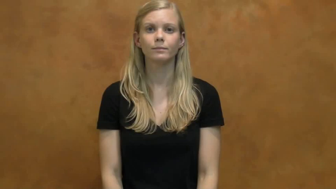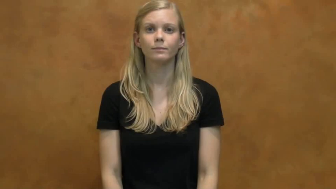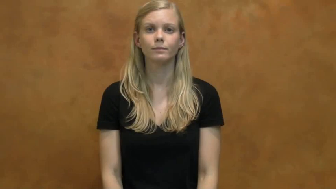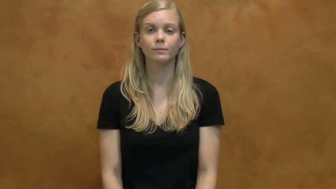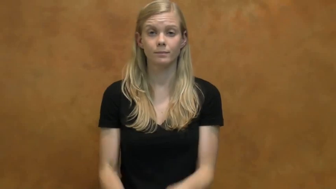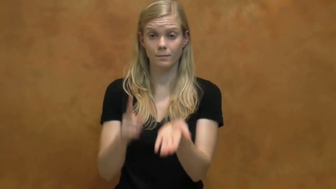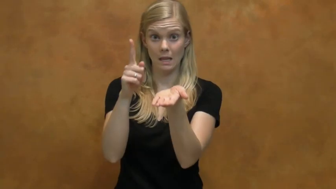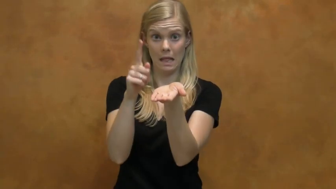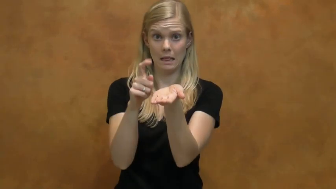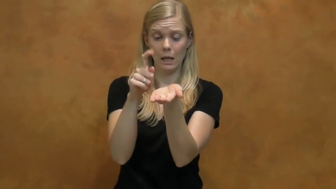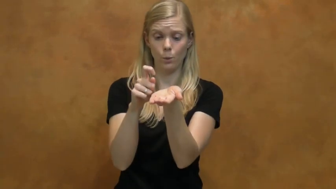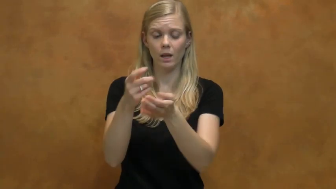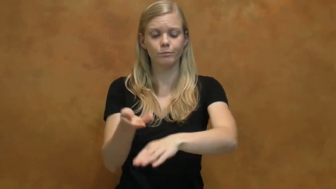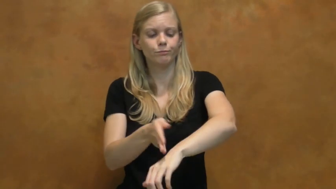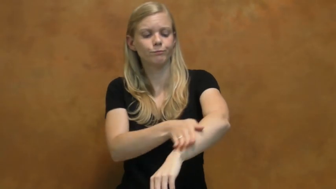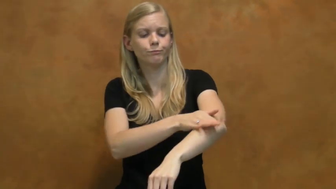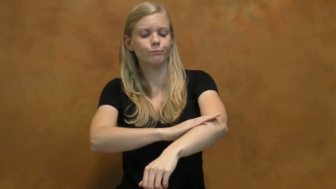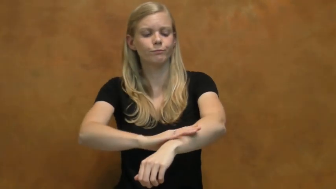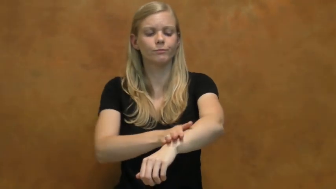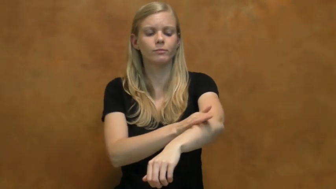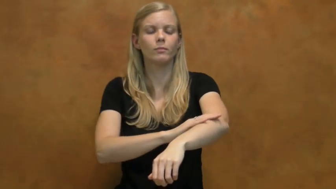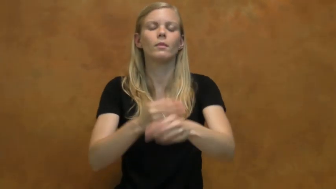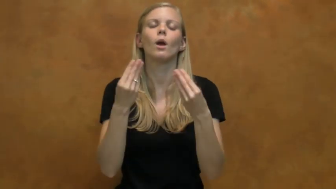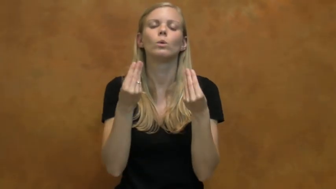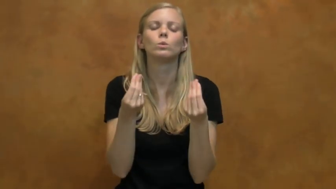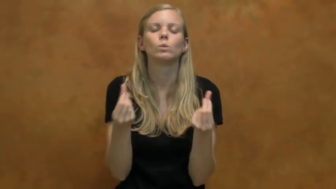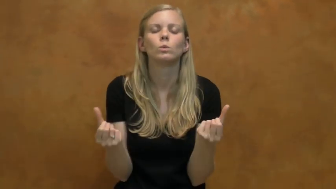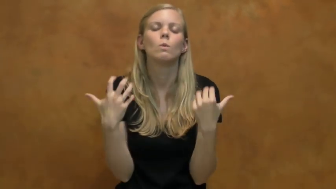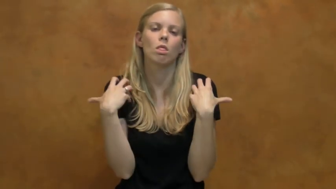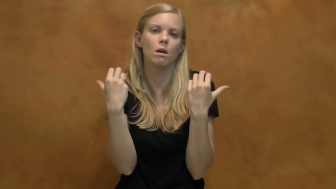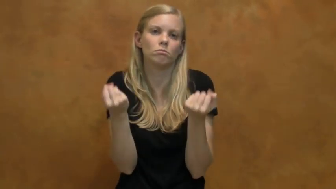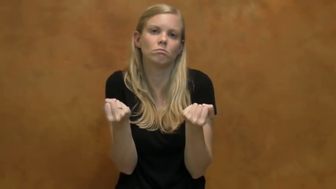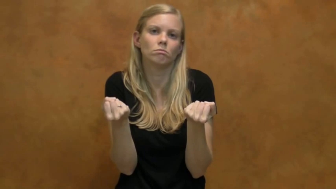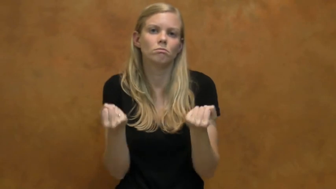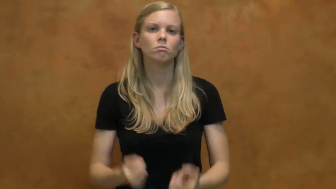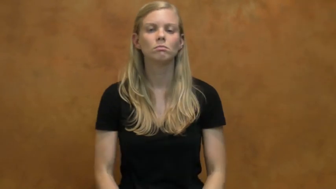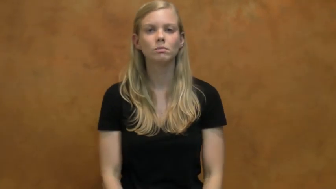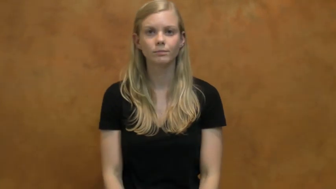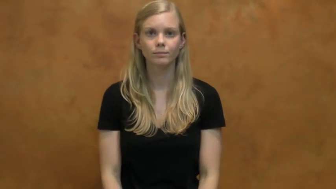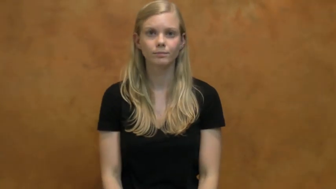lotion